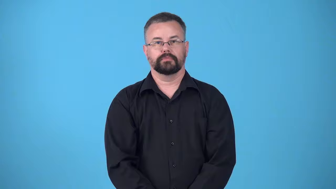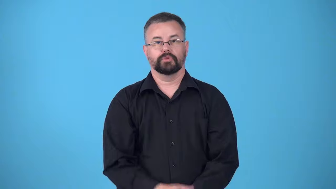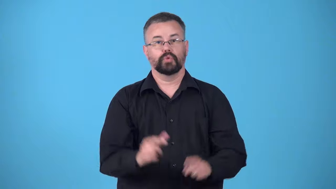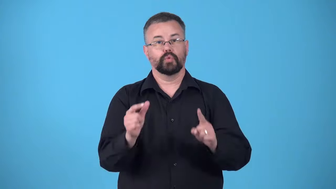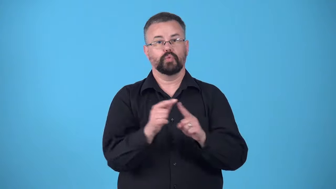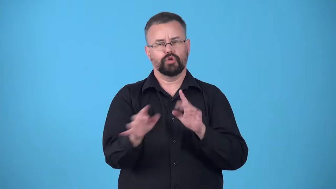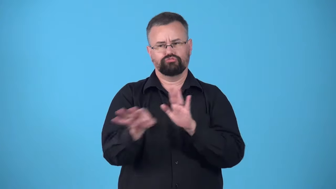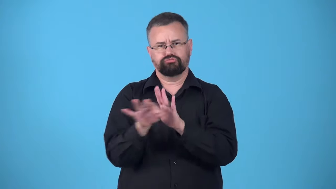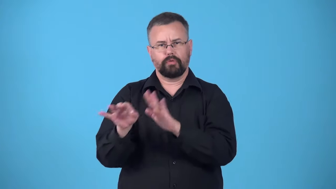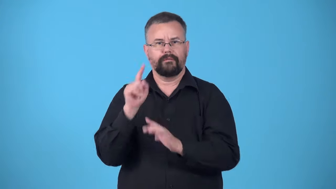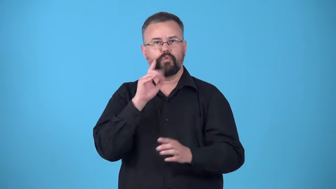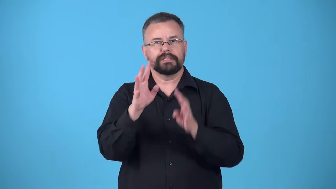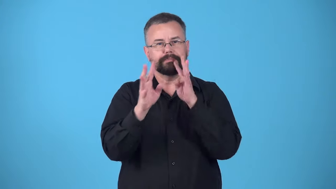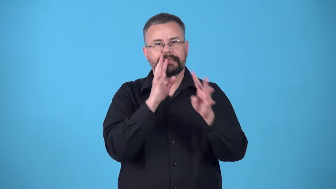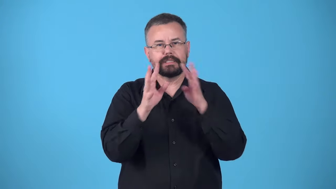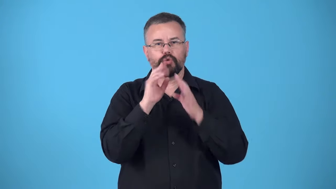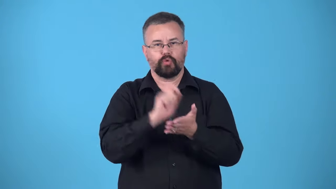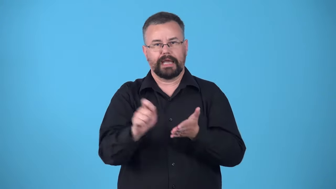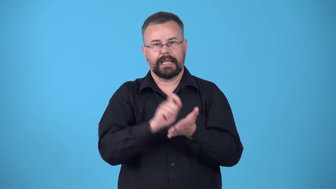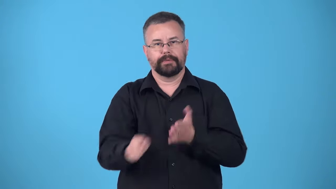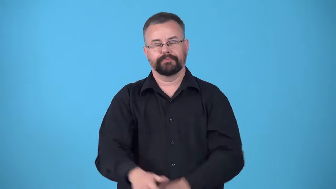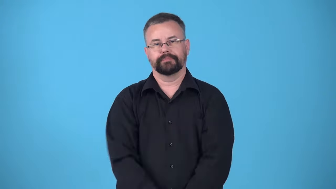diction